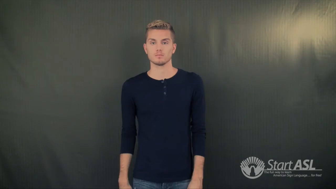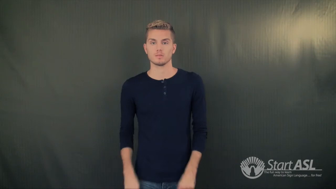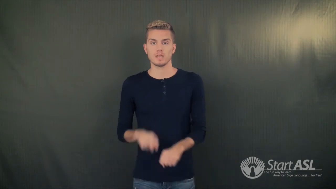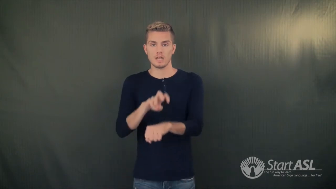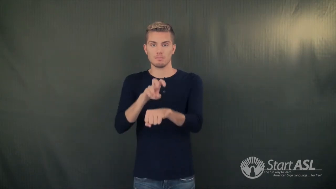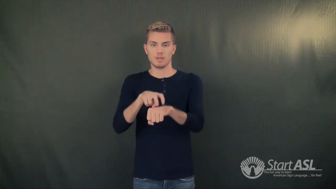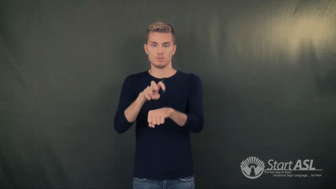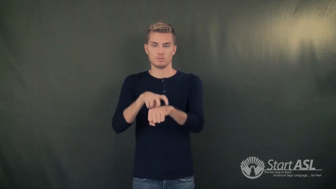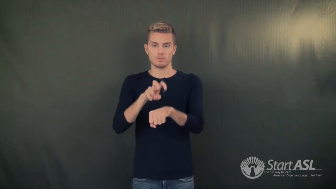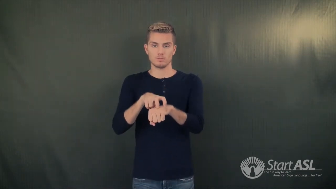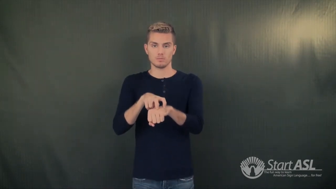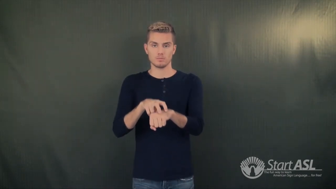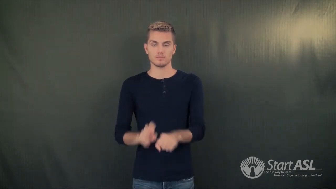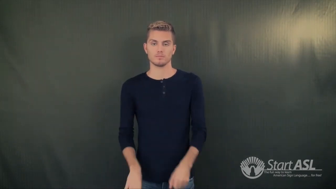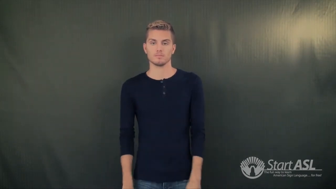potato